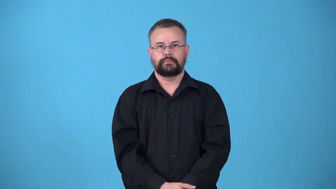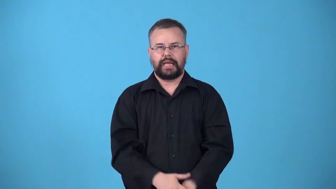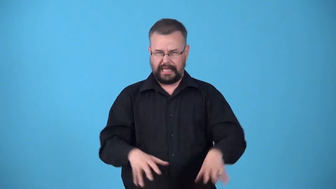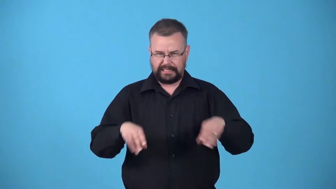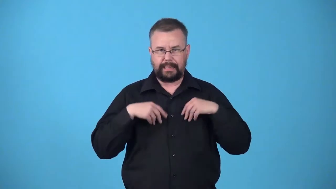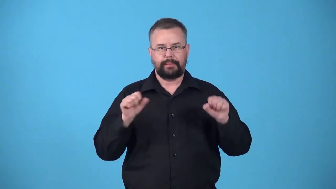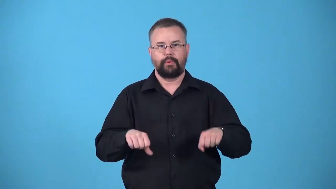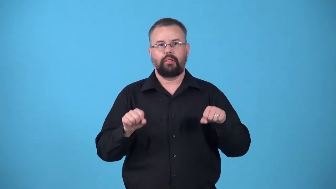unexceptional,unexceptionable